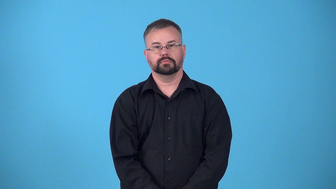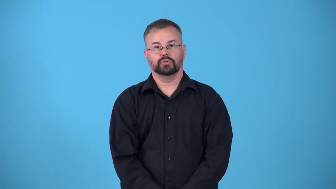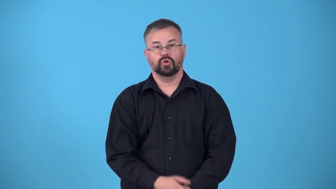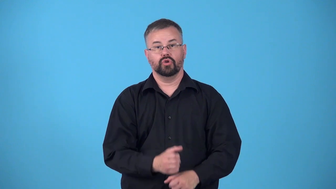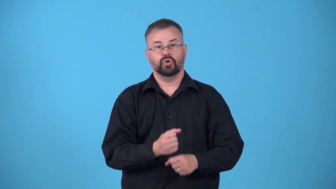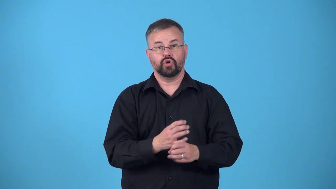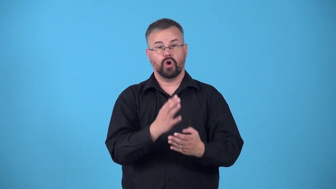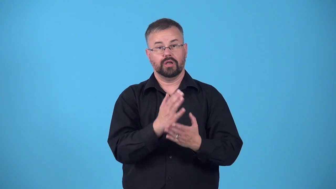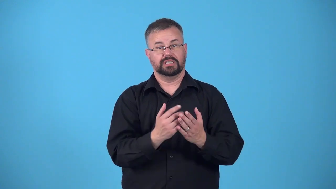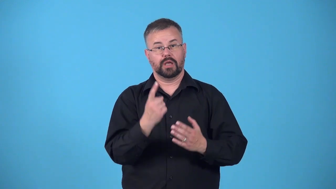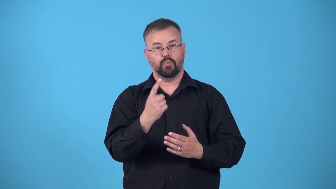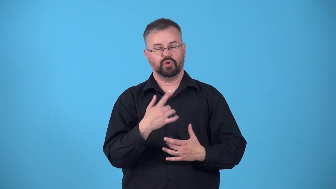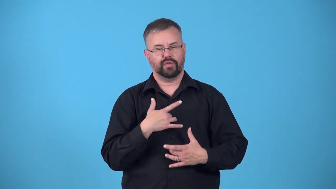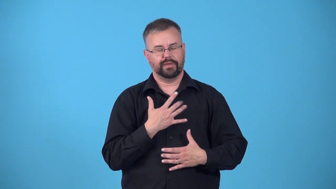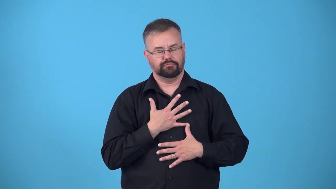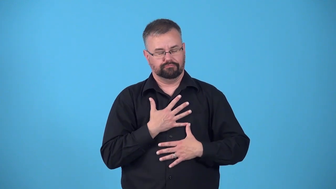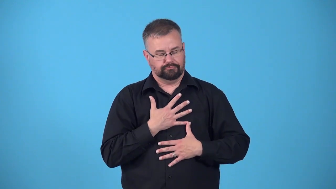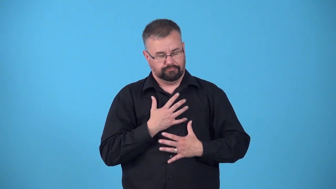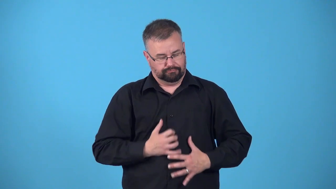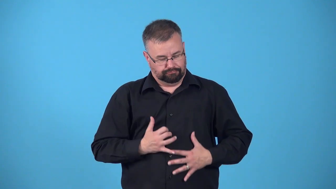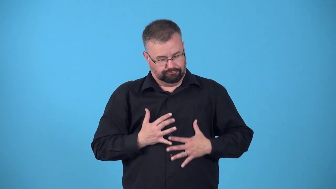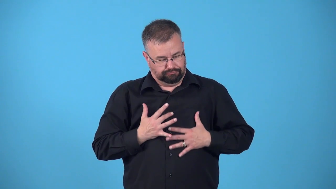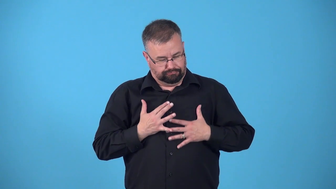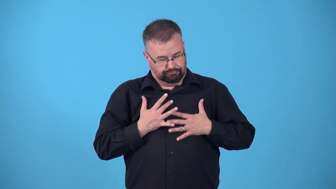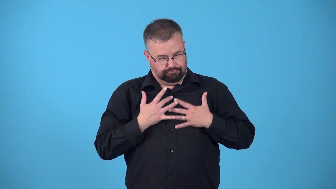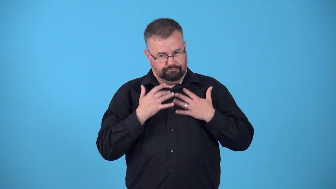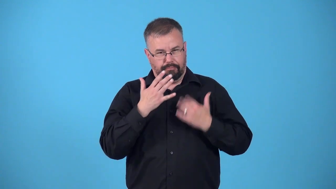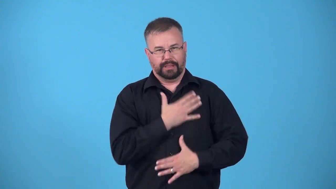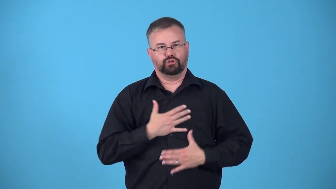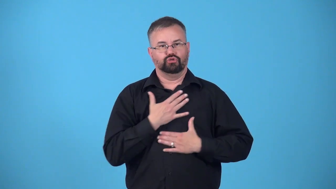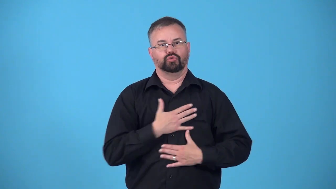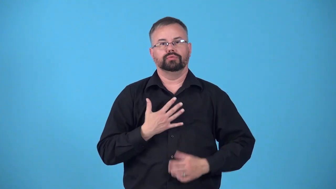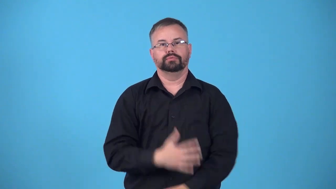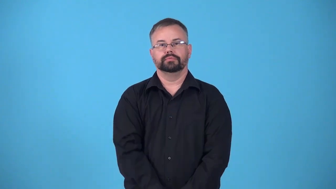turns me on